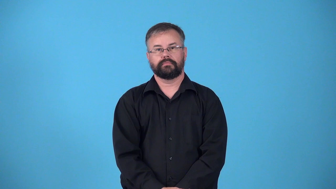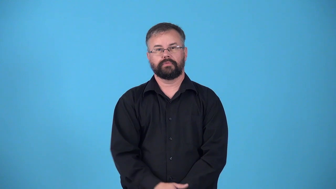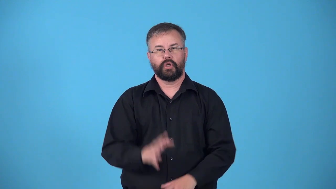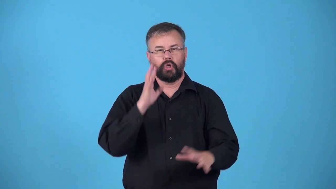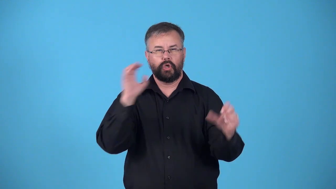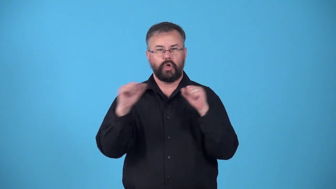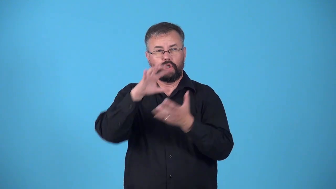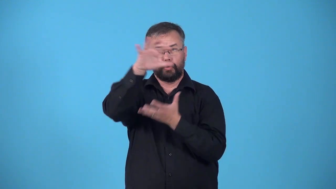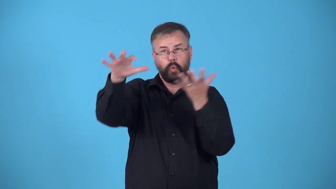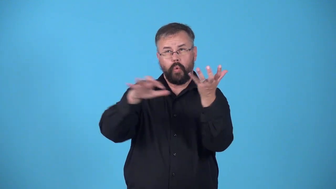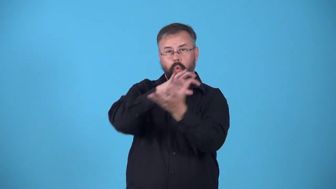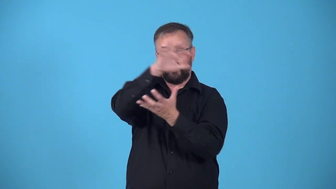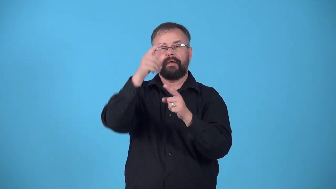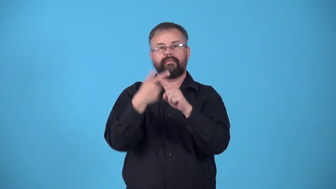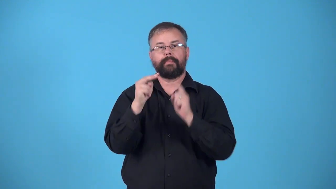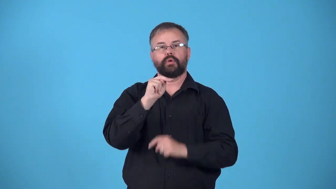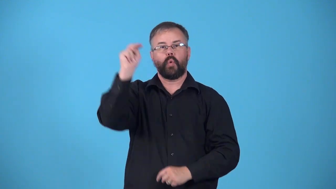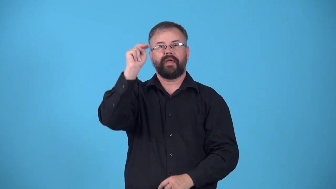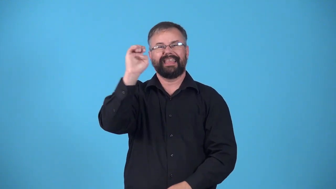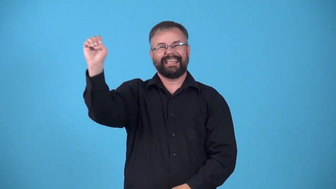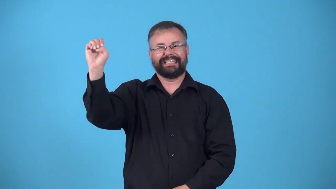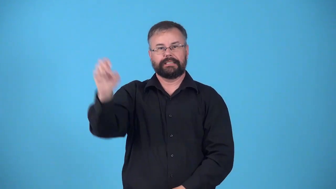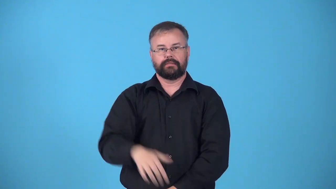noreaster